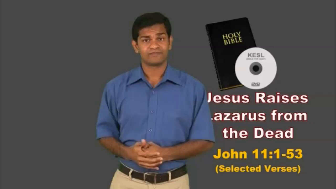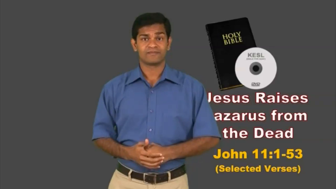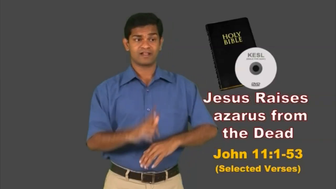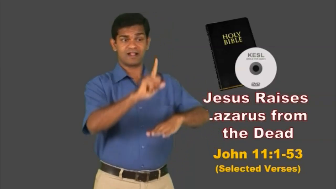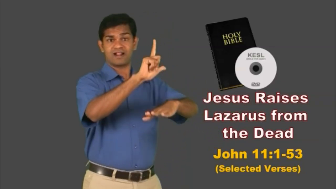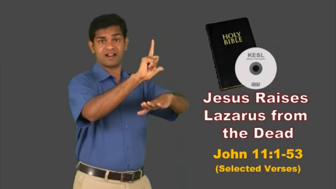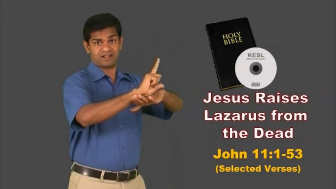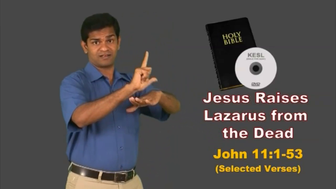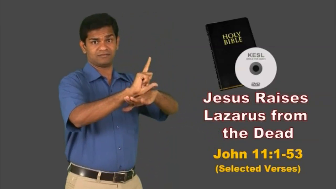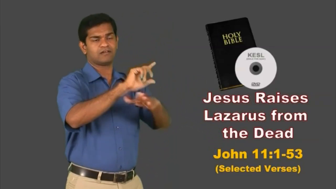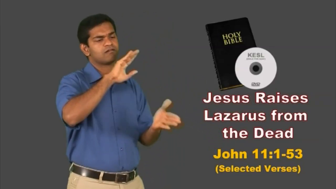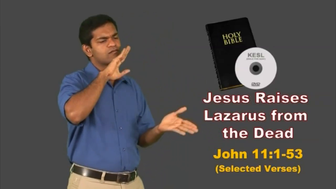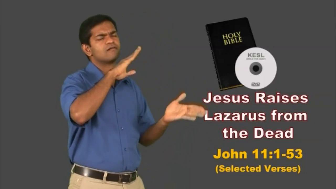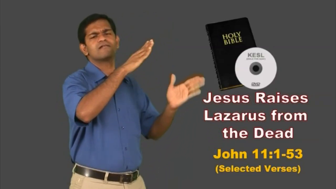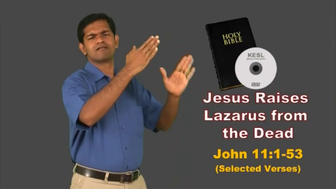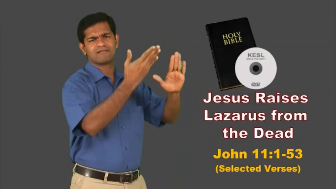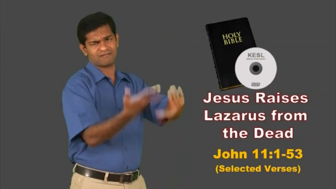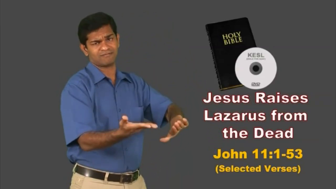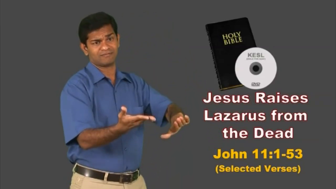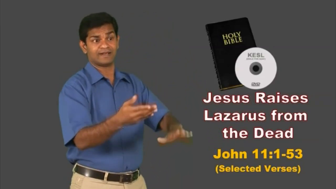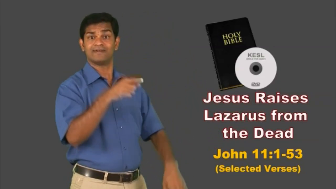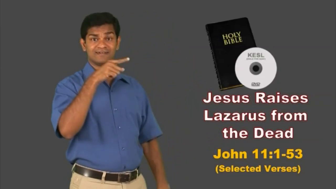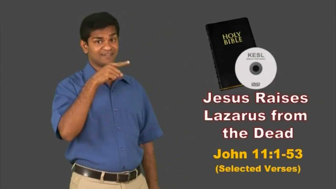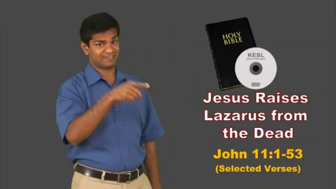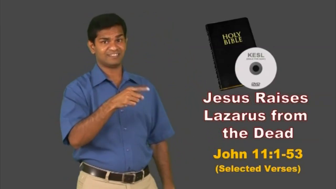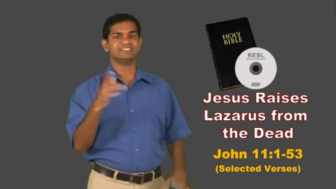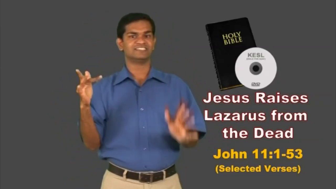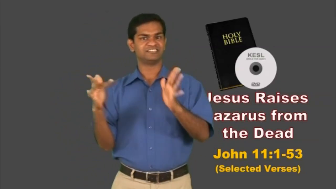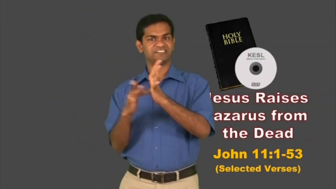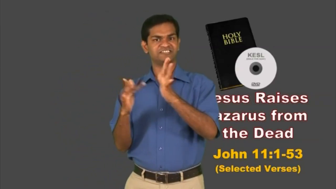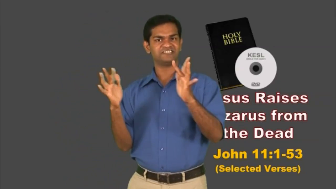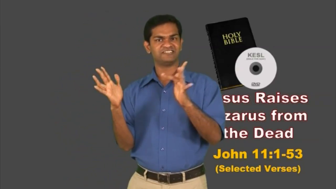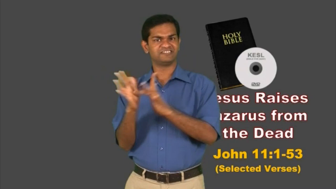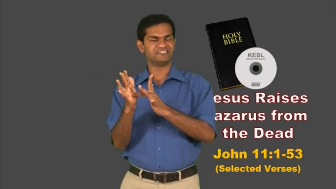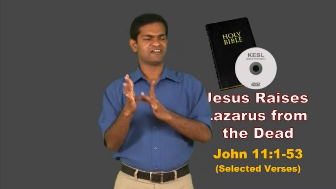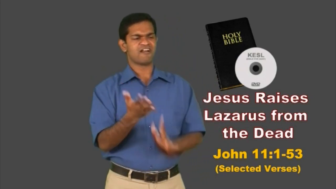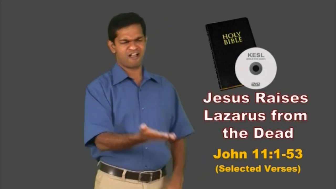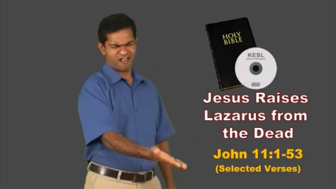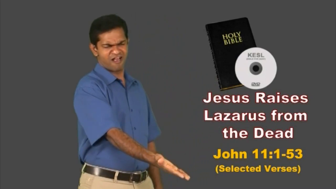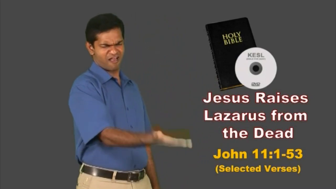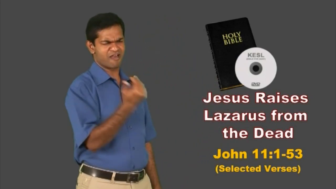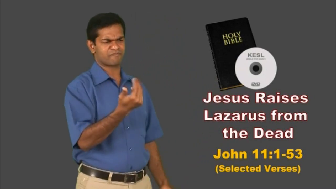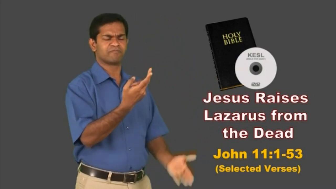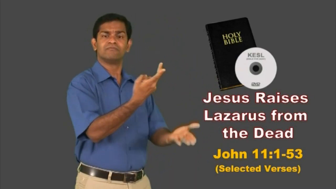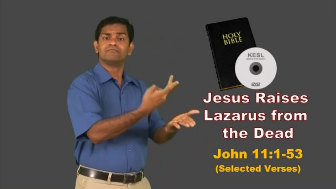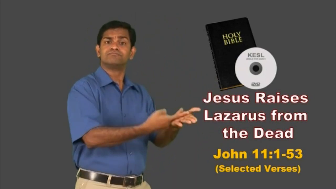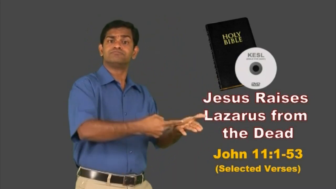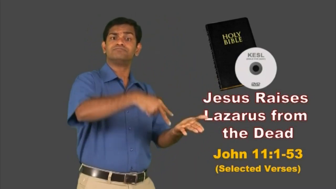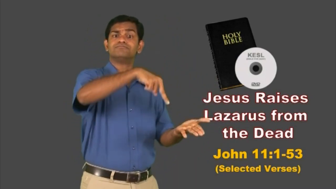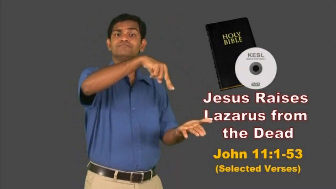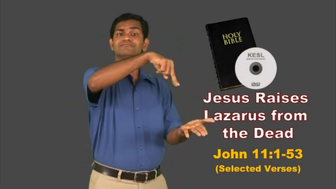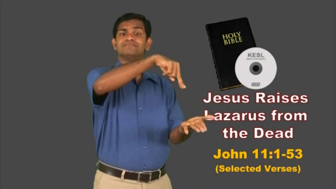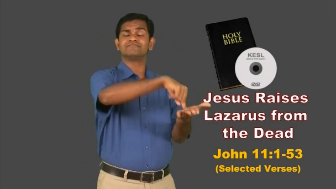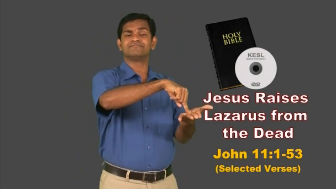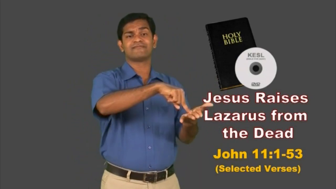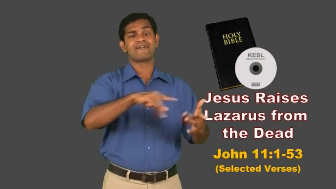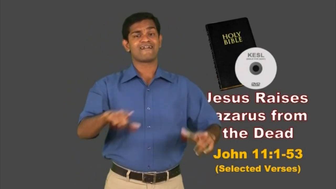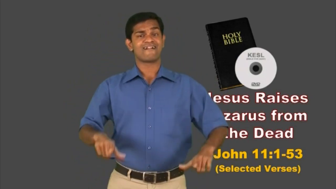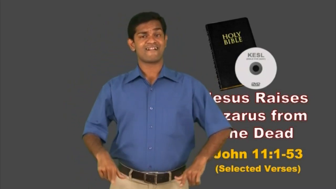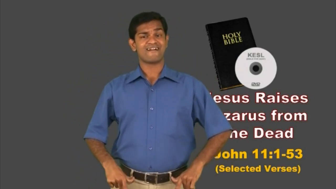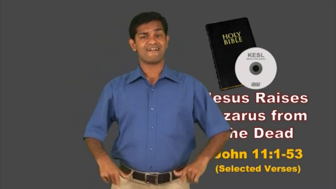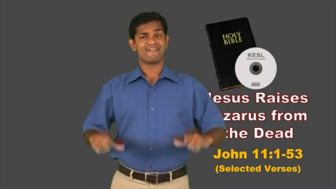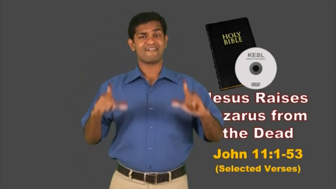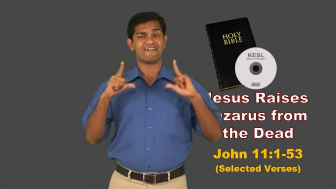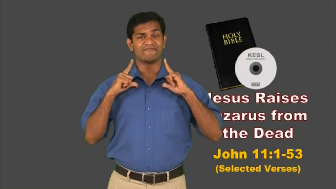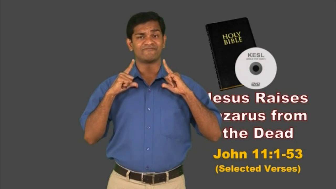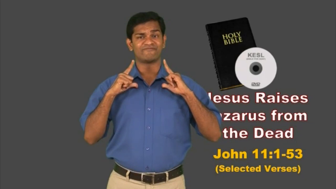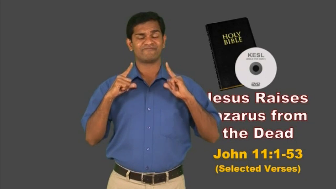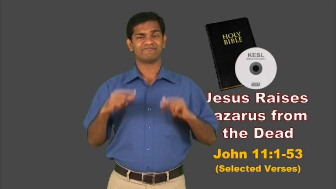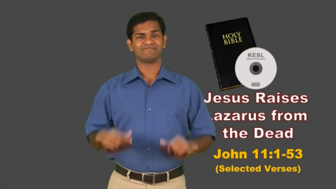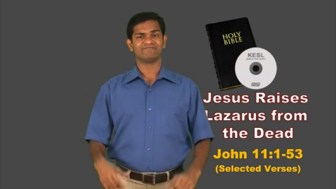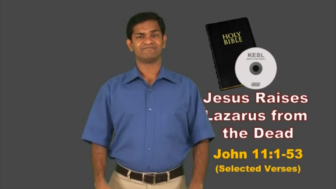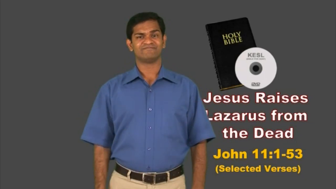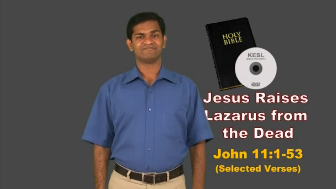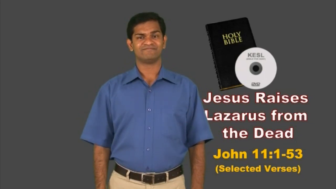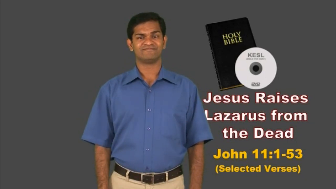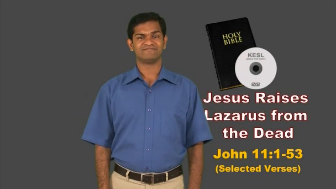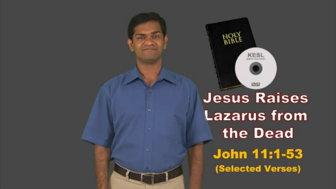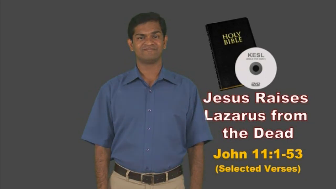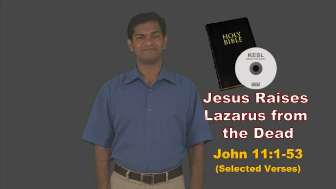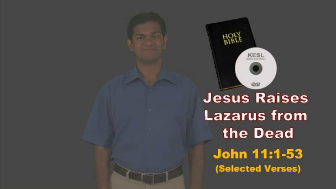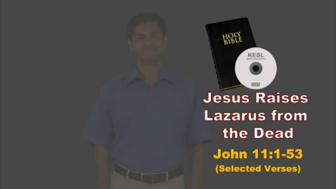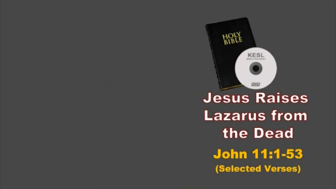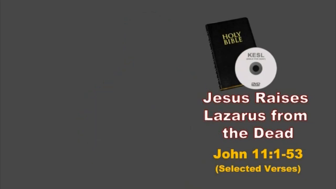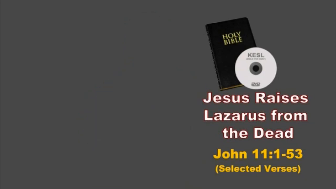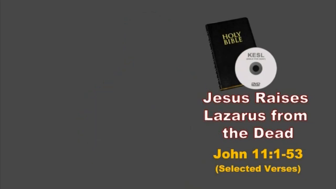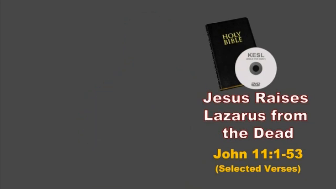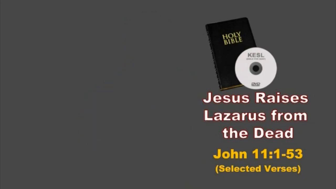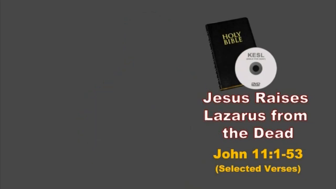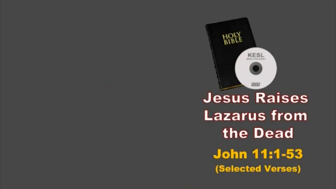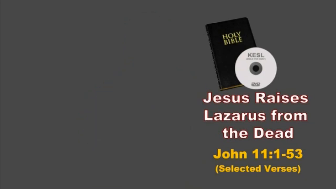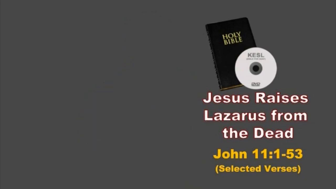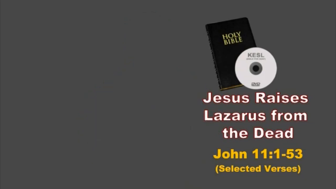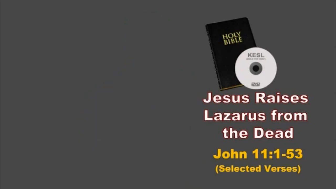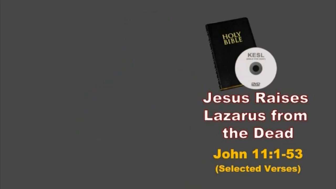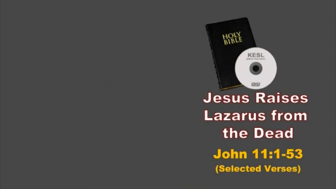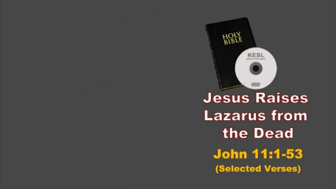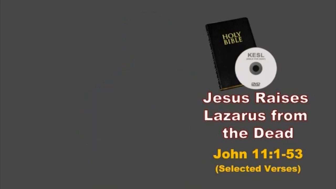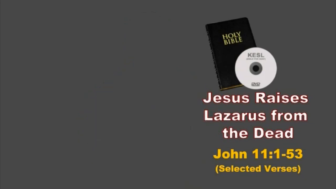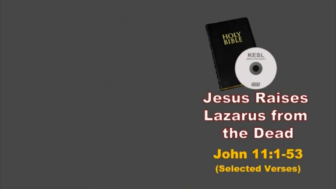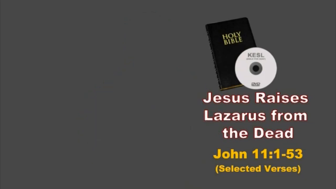Jesus Raises Lazarus from the Dead